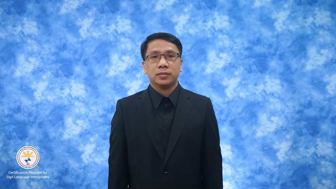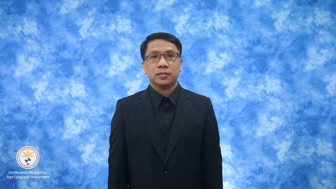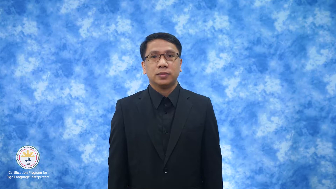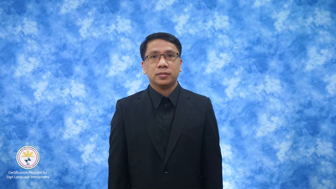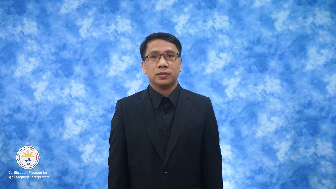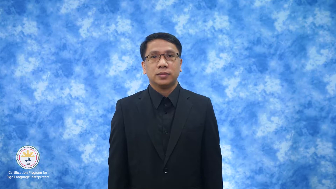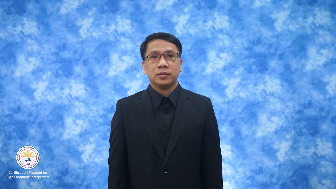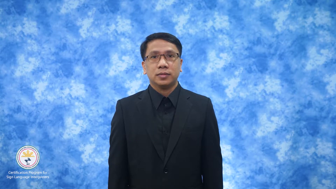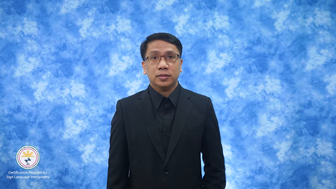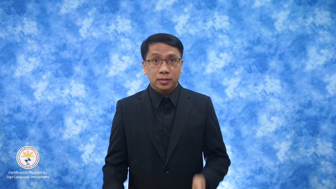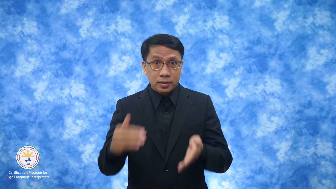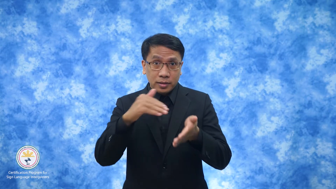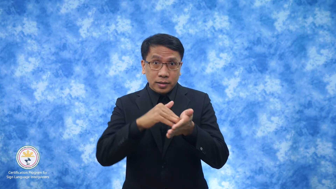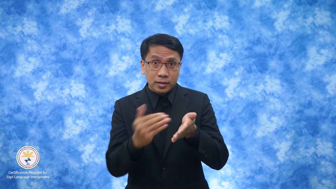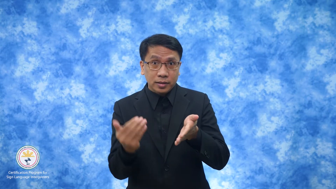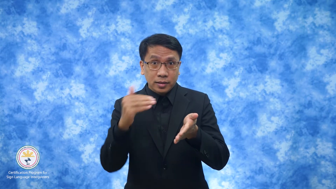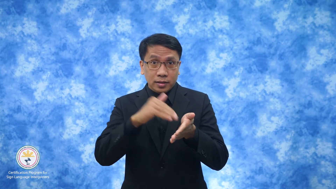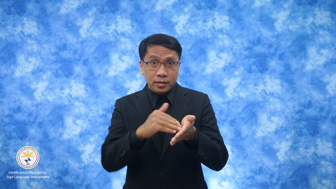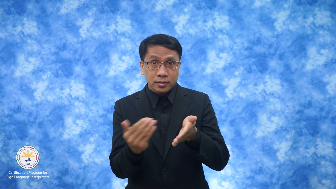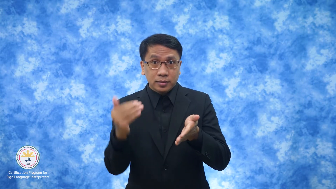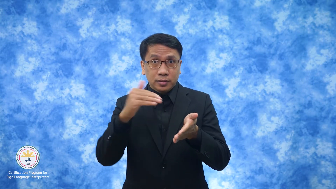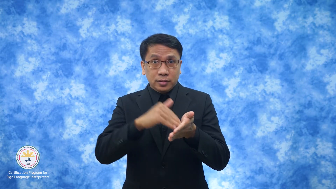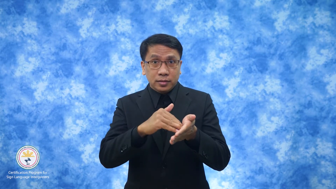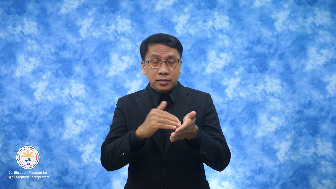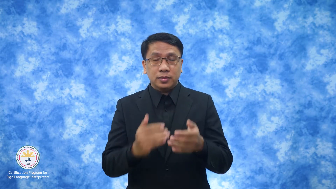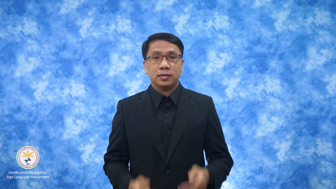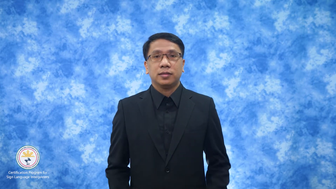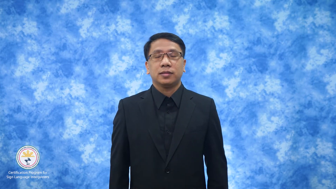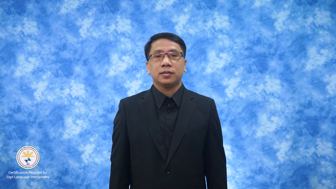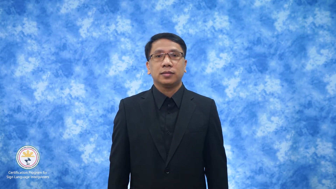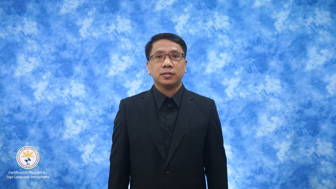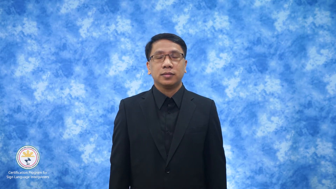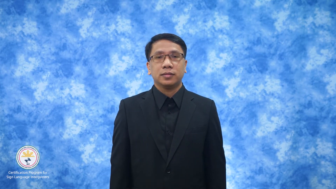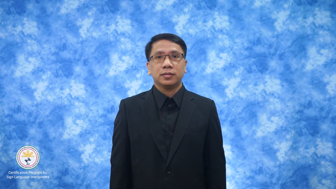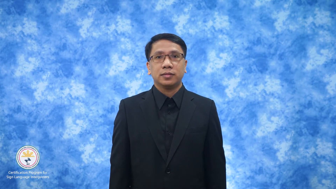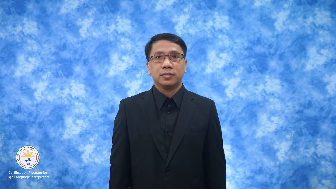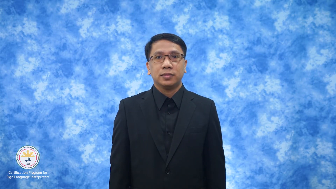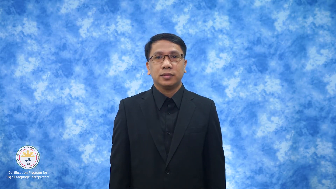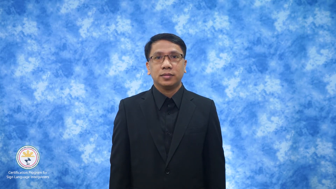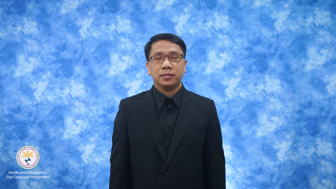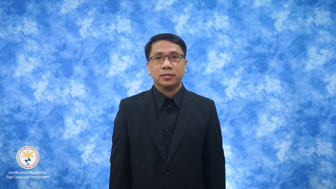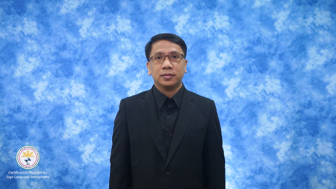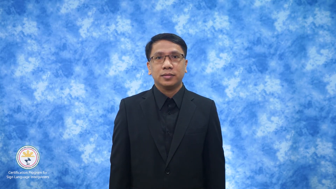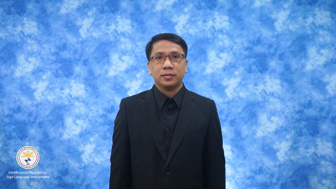Frequent